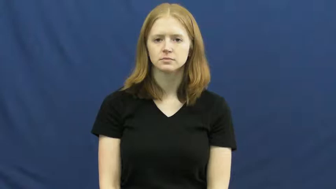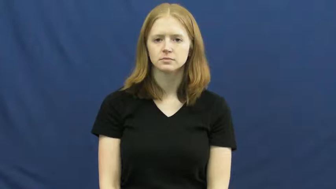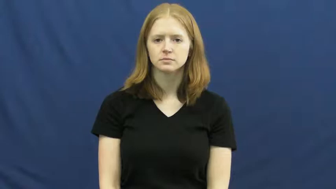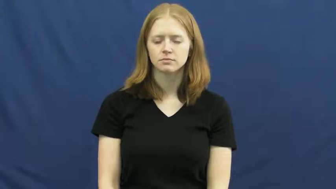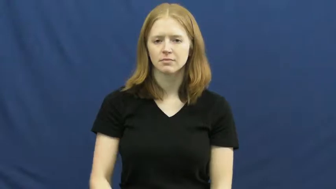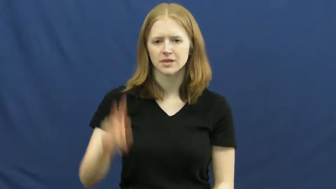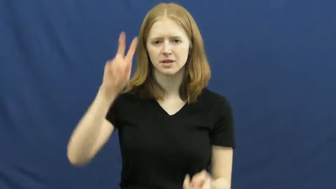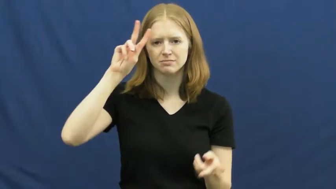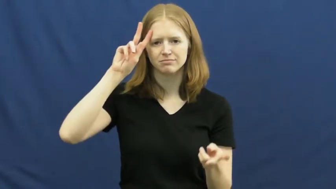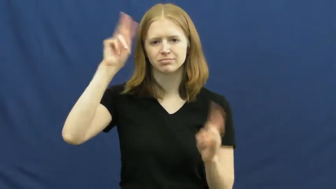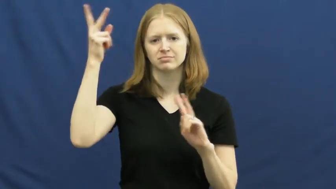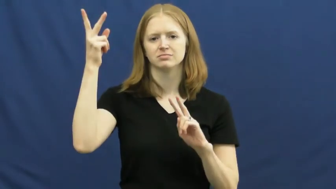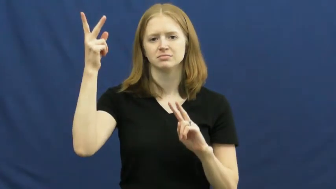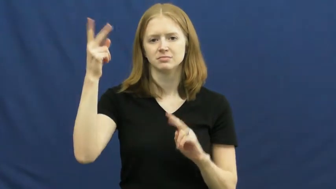misconception,misconcieve,misunderstanding,misconstrue,misperceive